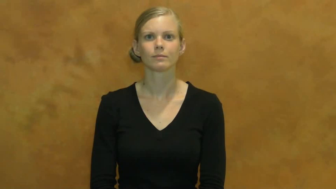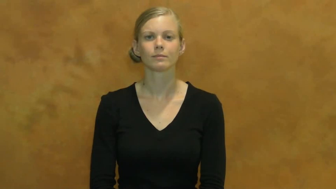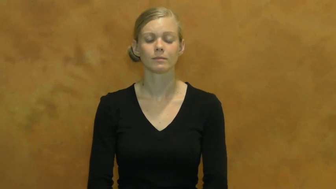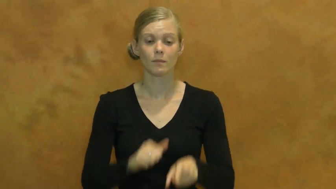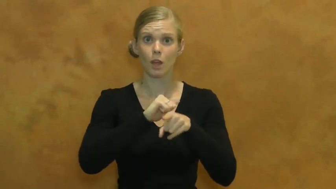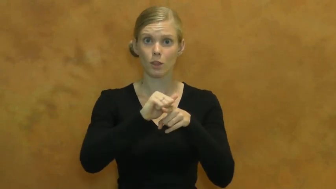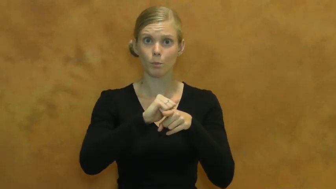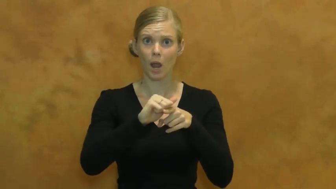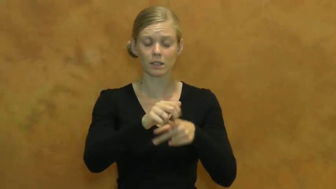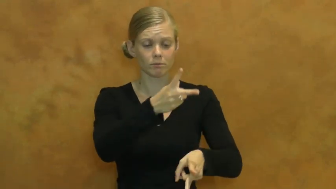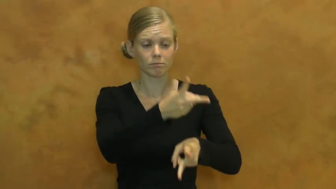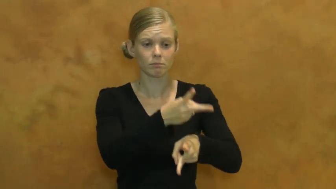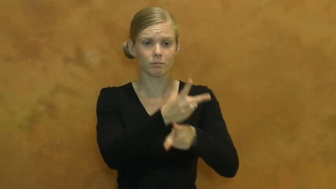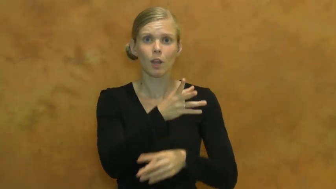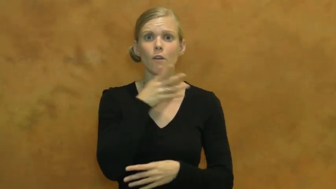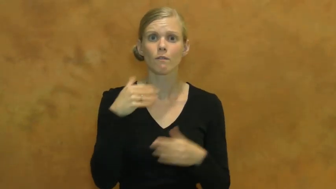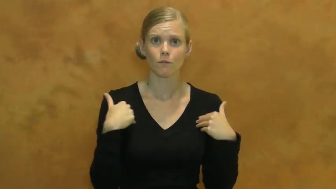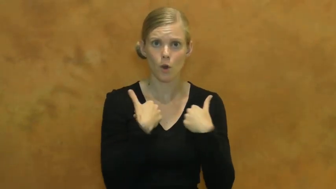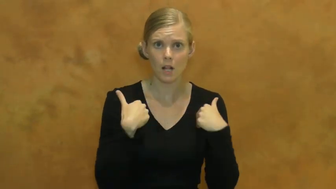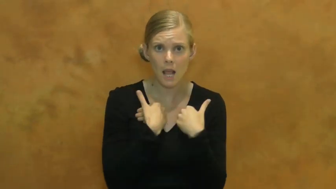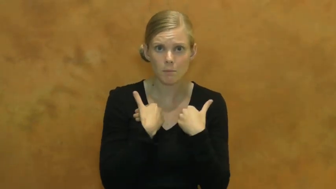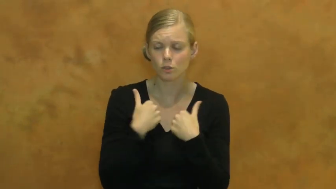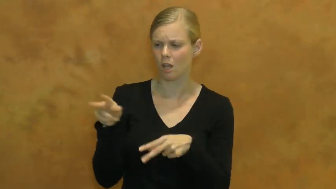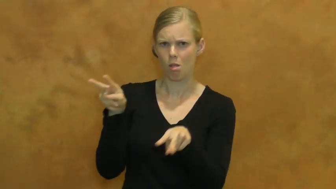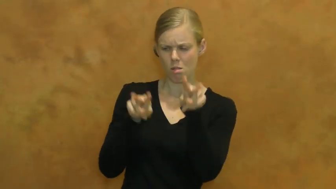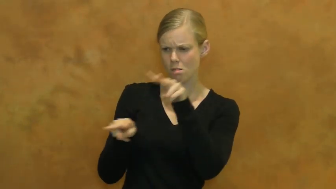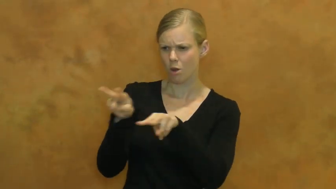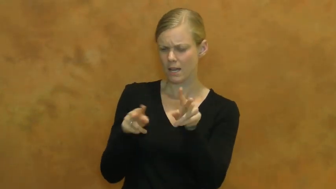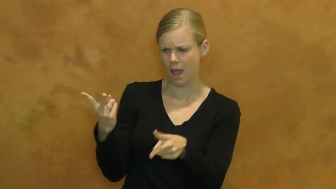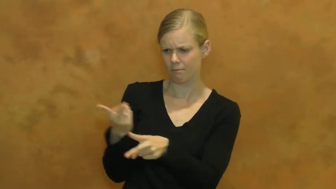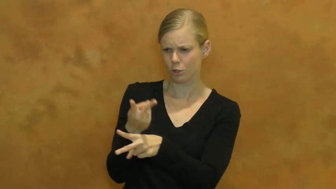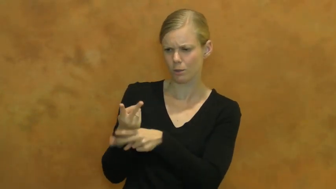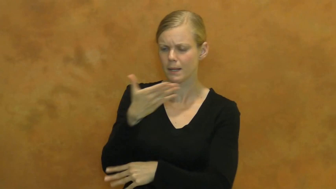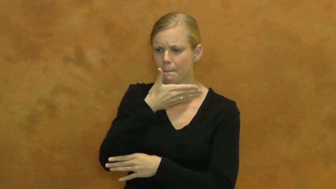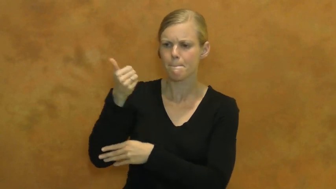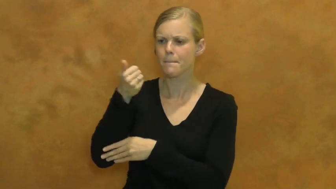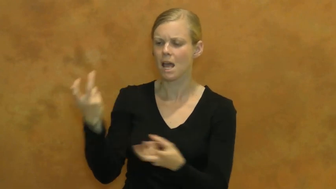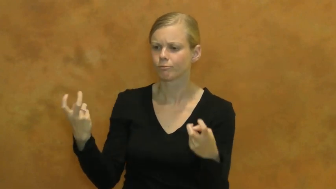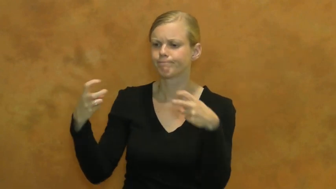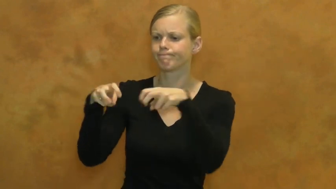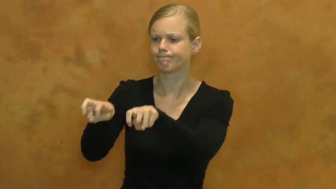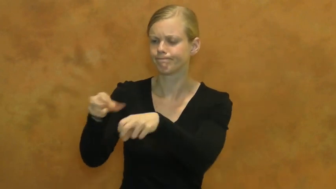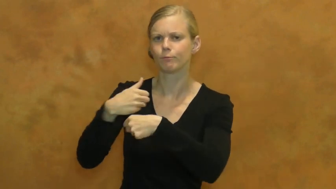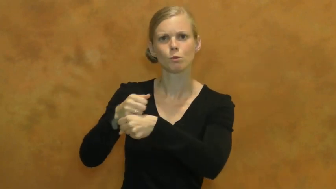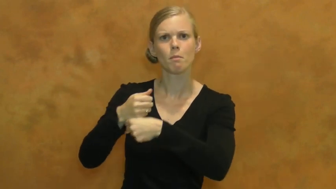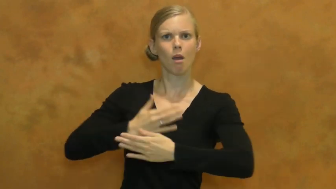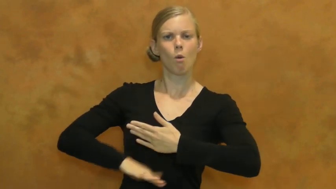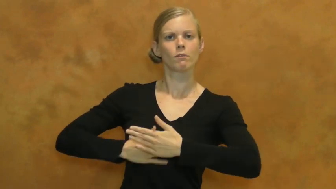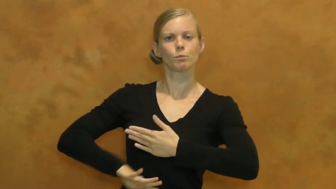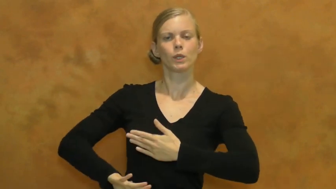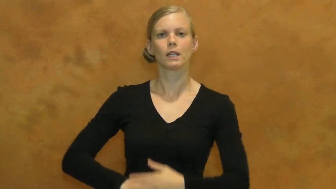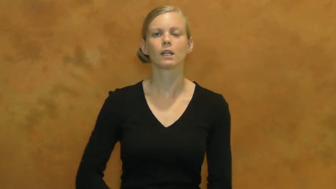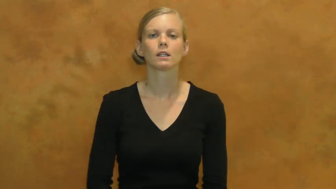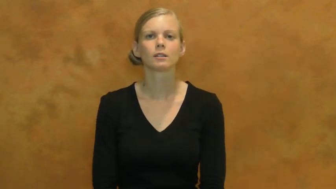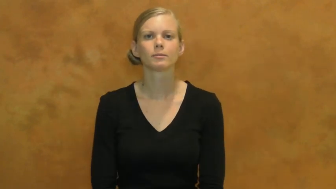animal husbandry